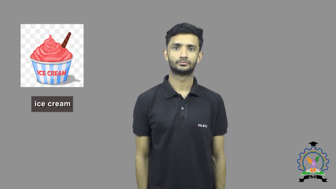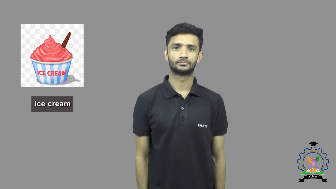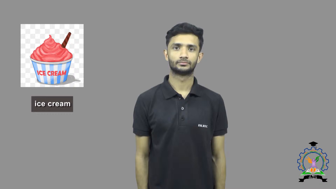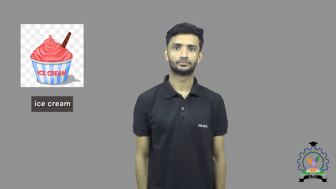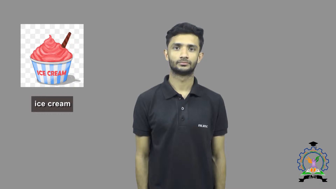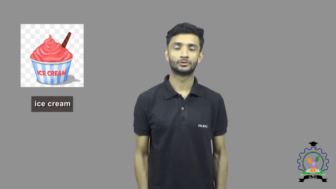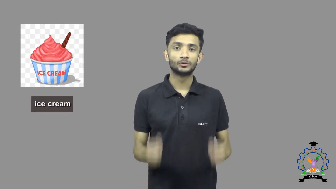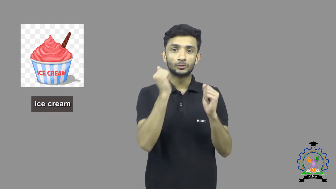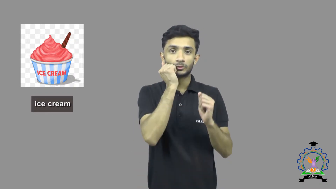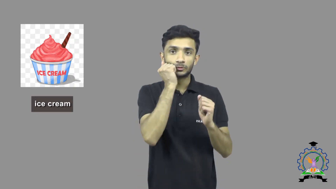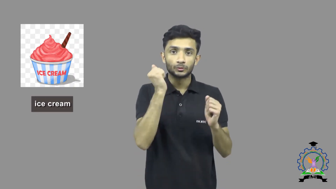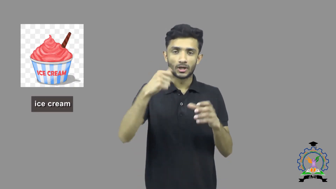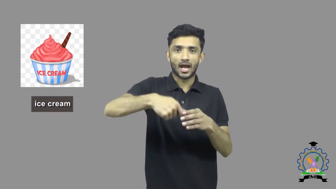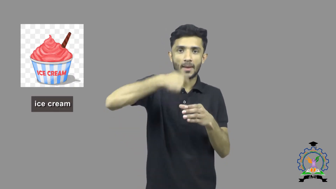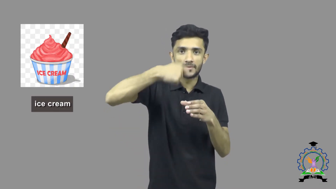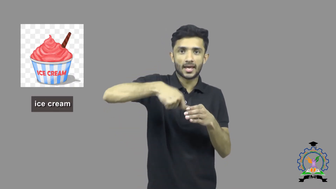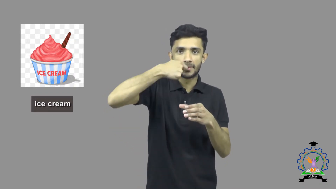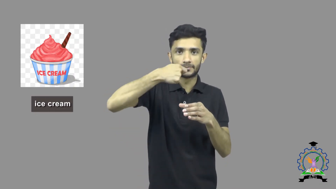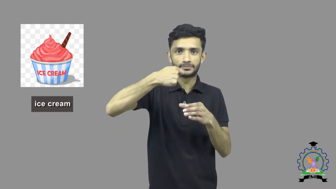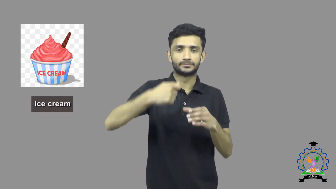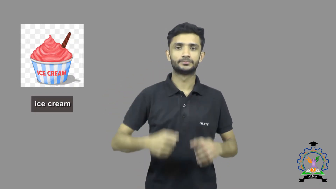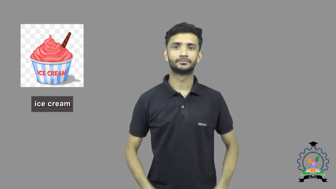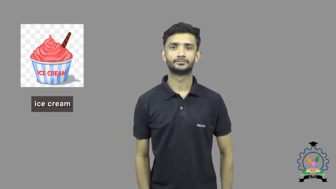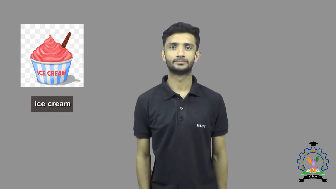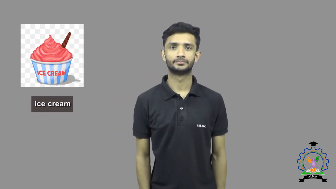ice cream